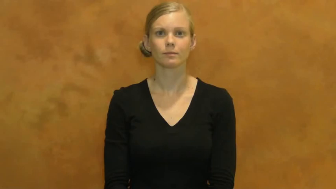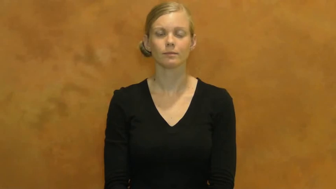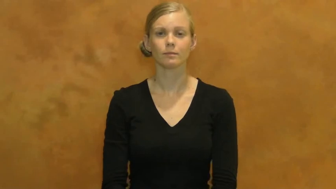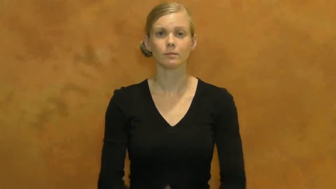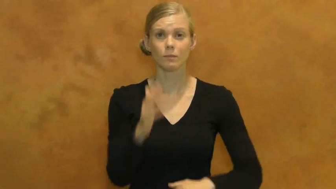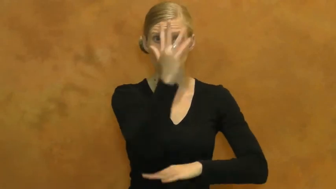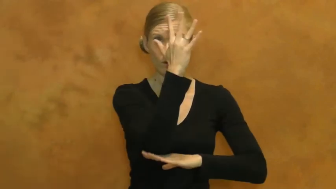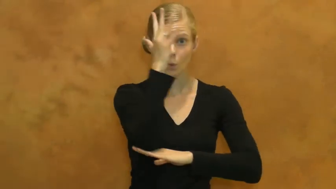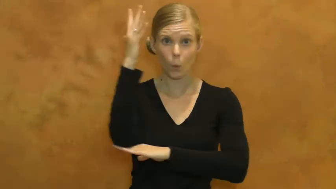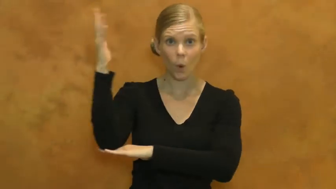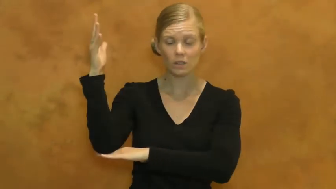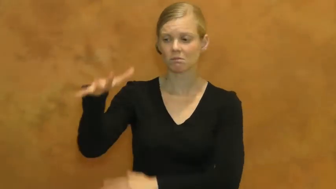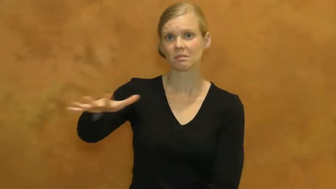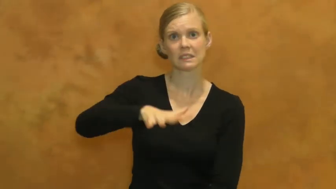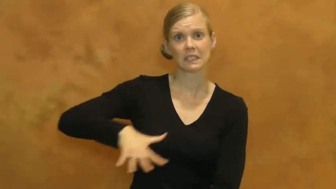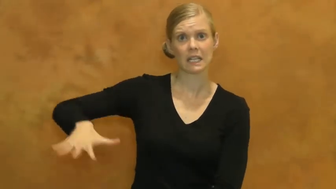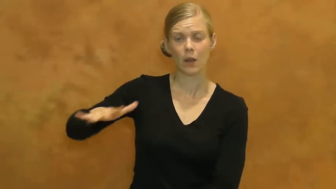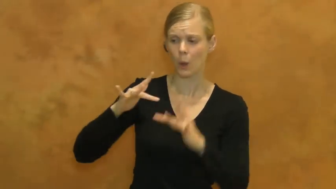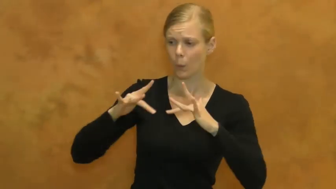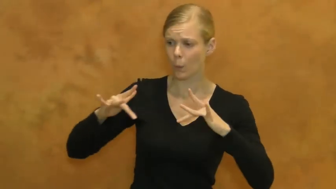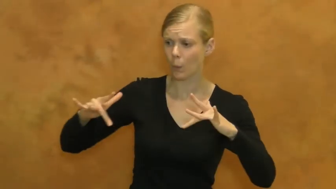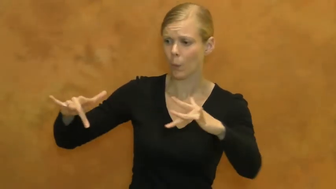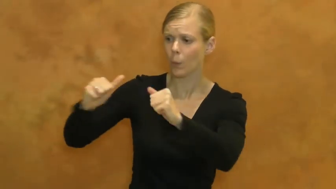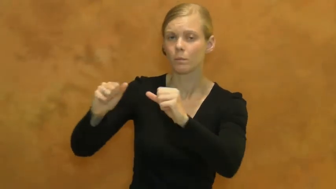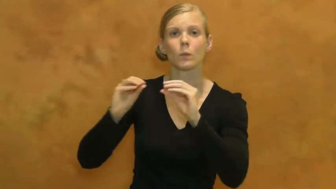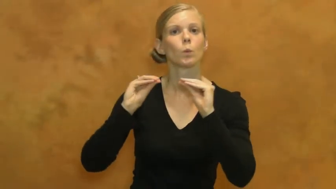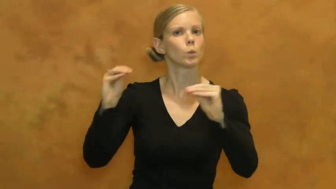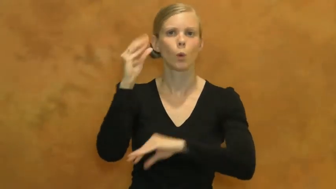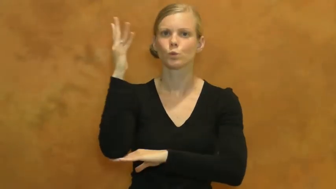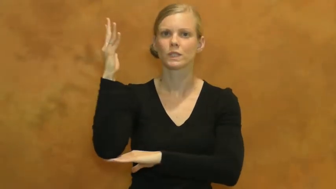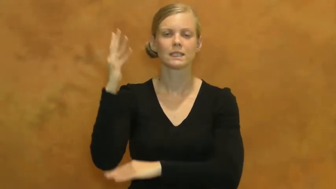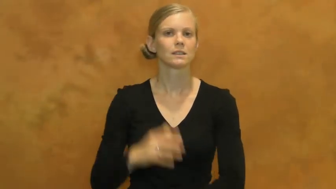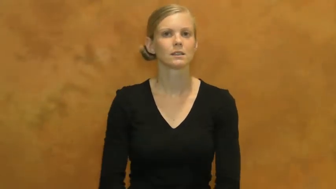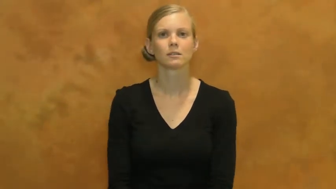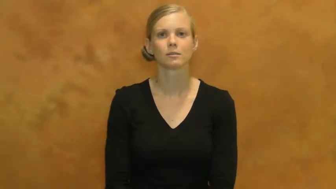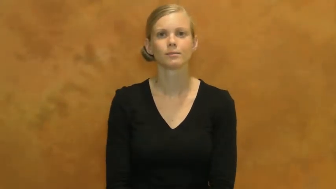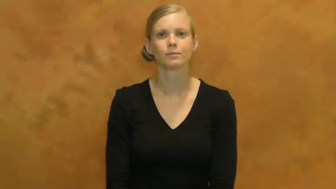clearing